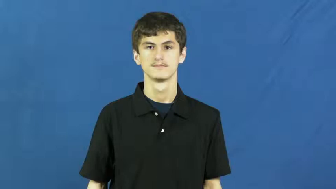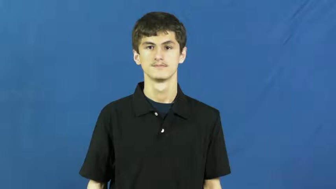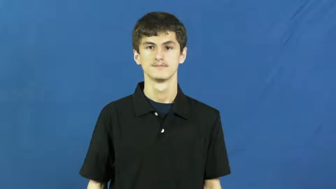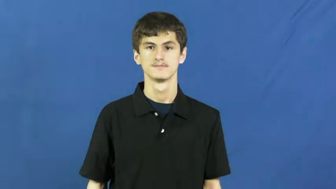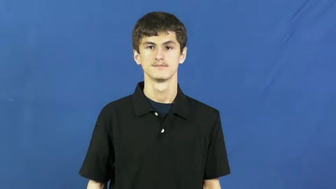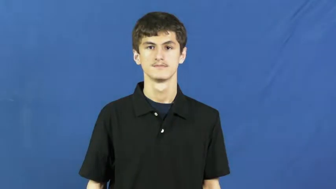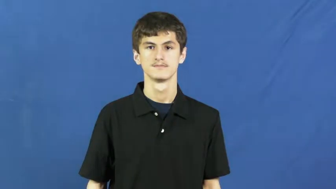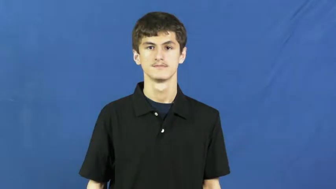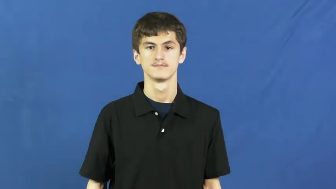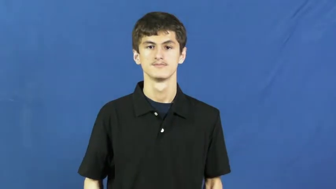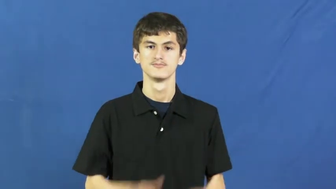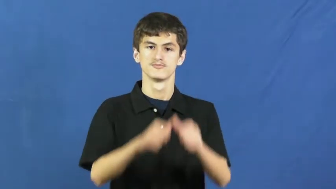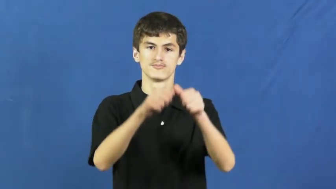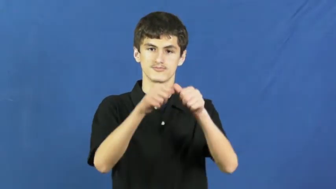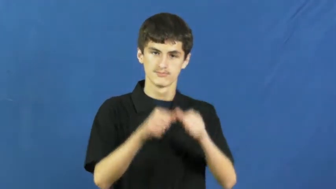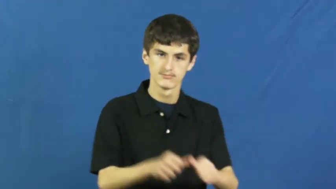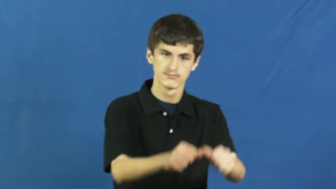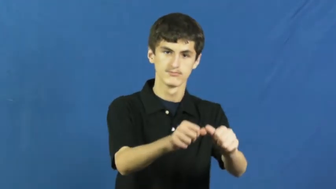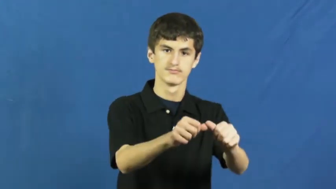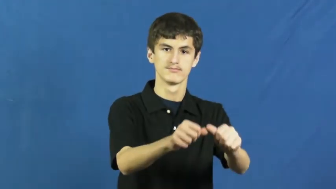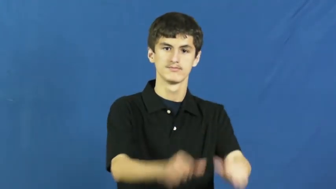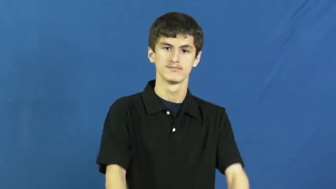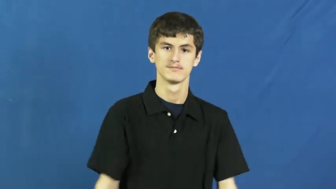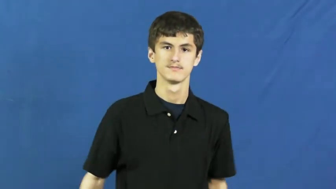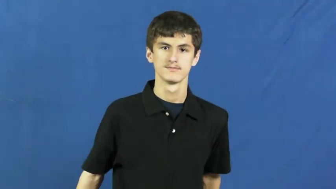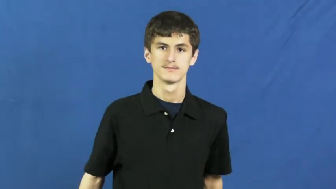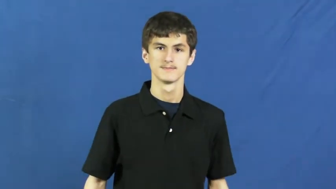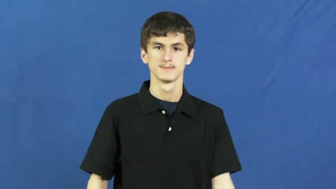prolong,go on-continue